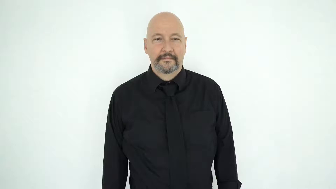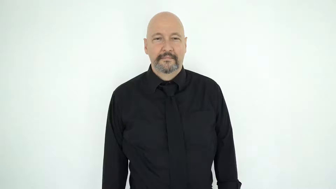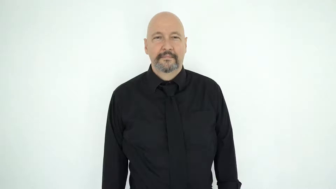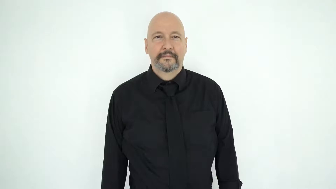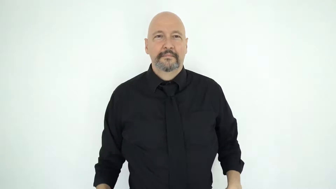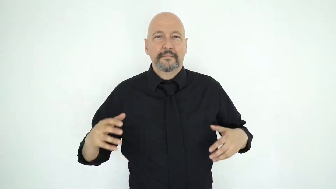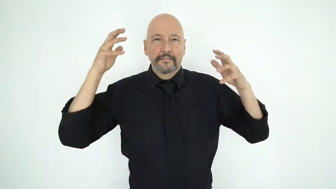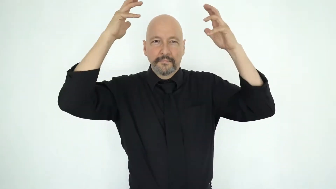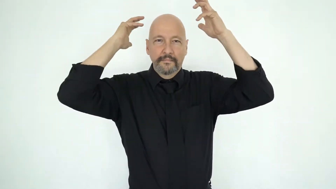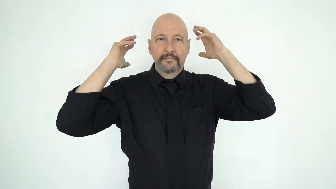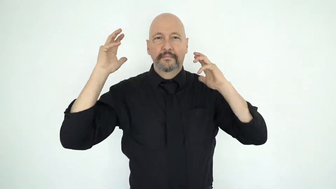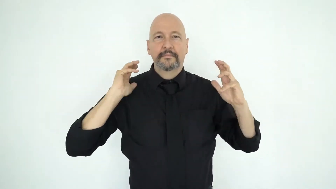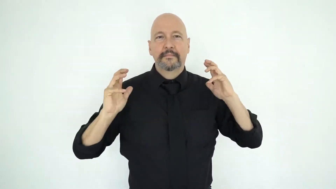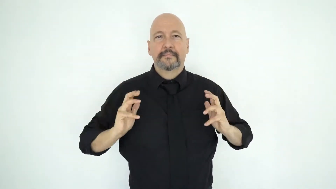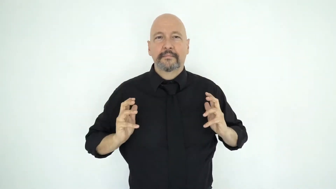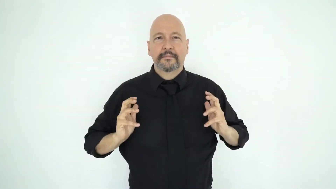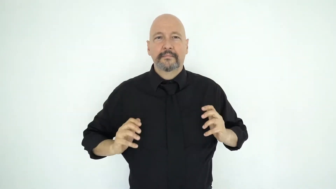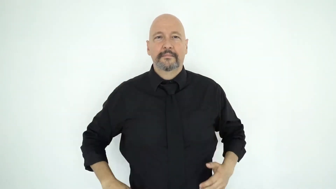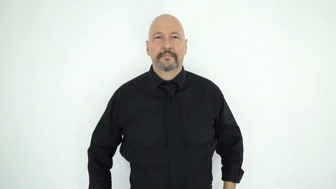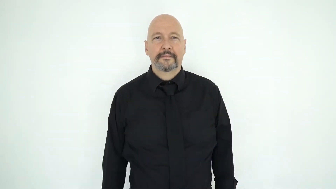hair-curly-long